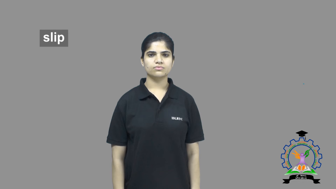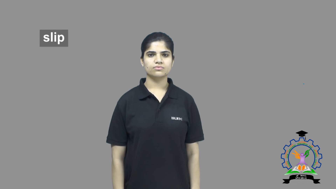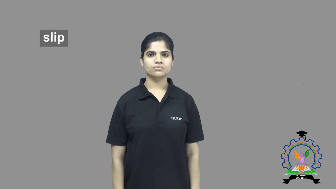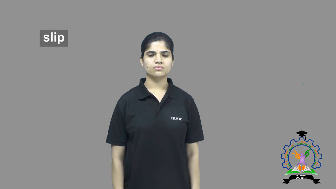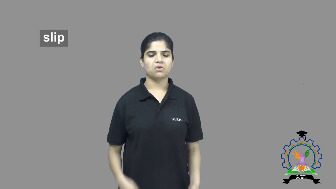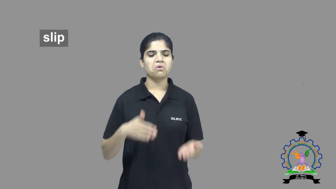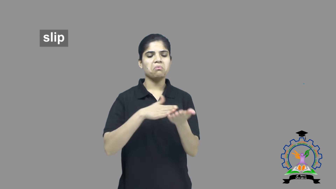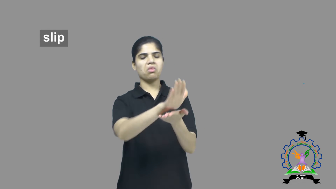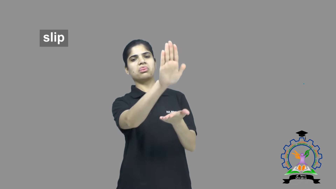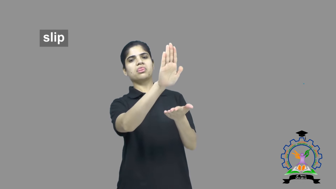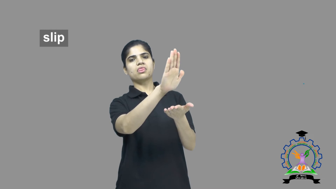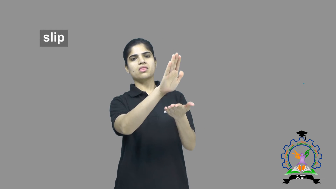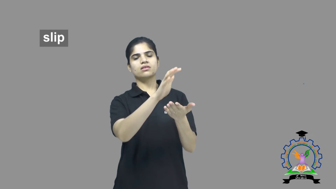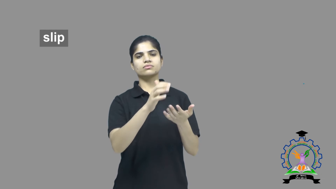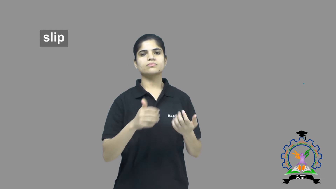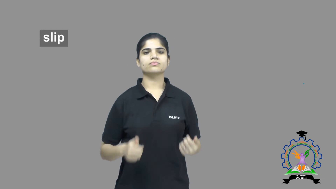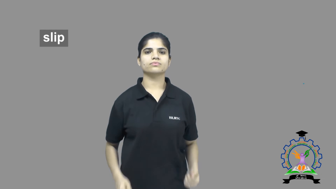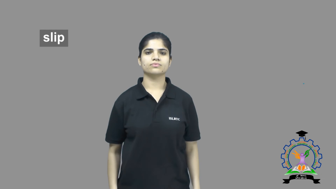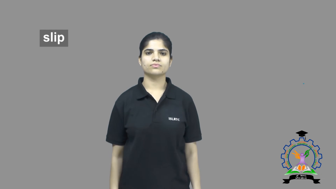slip